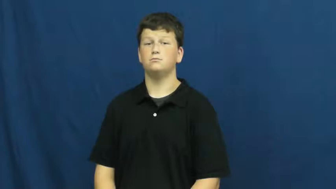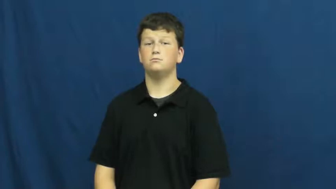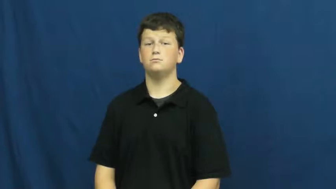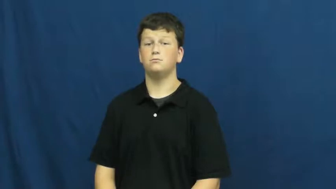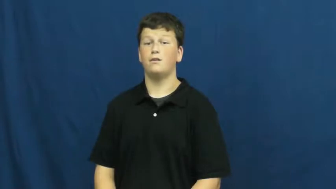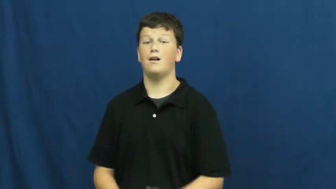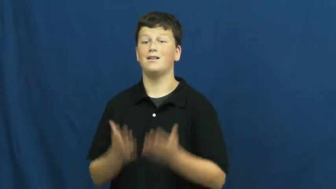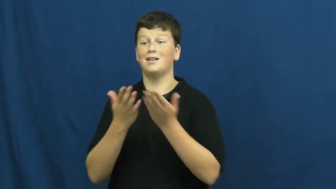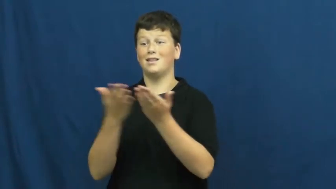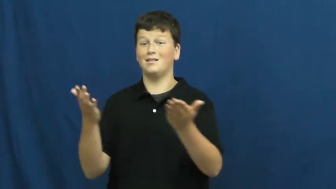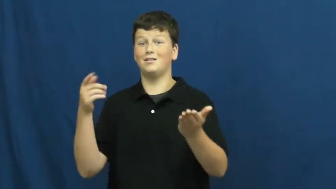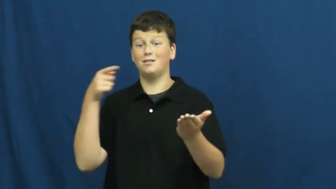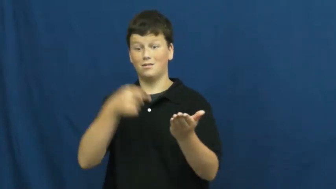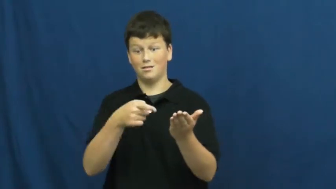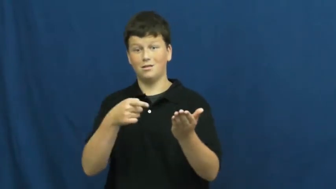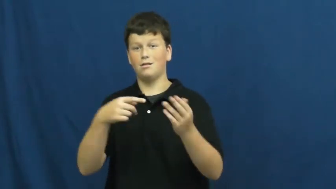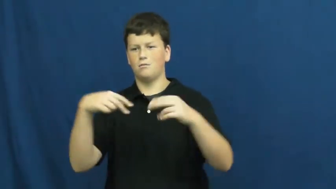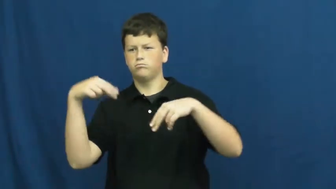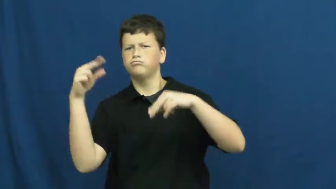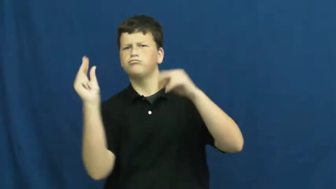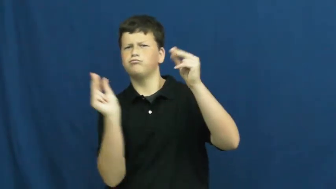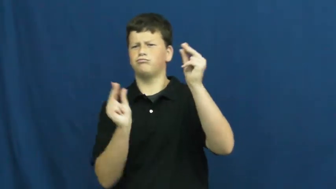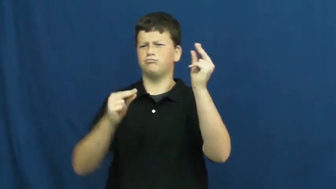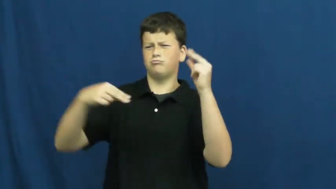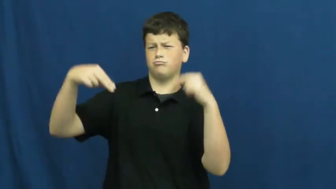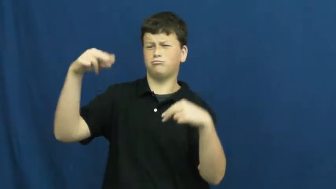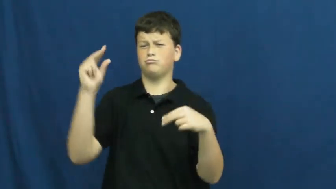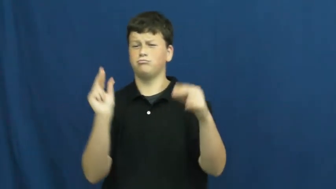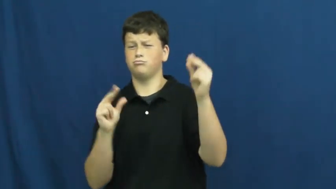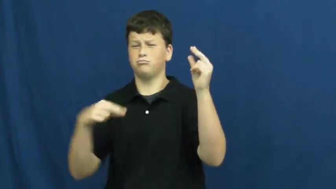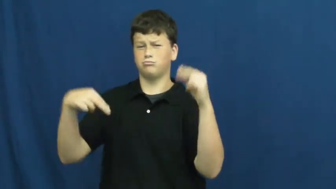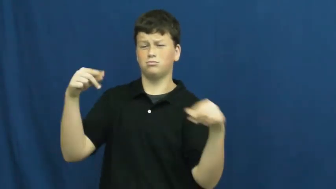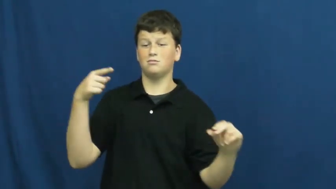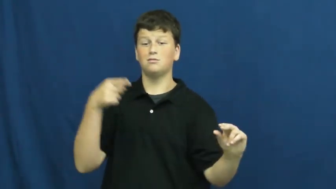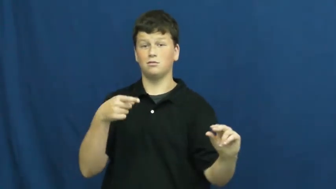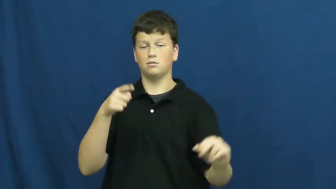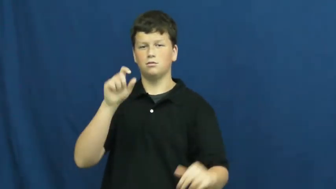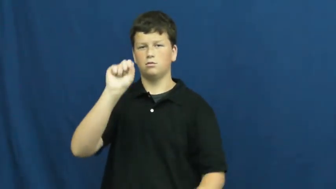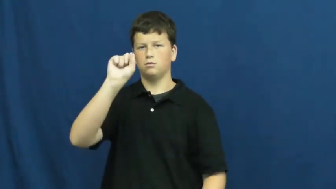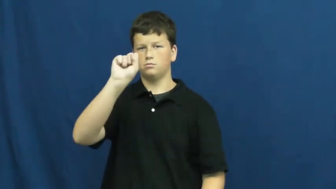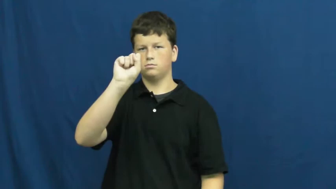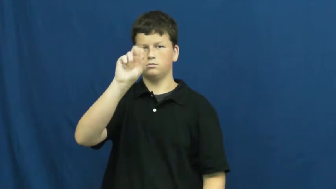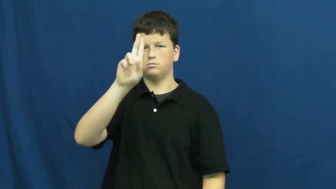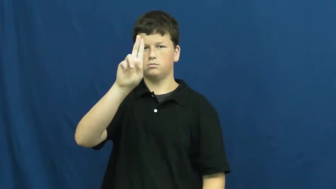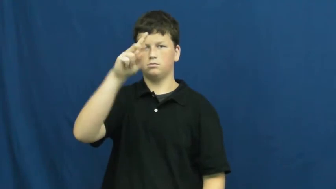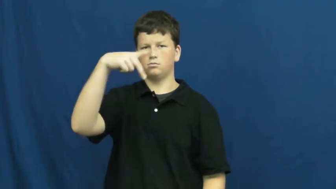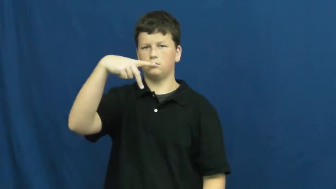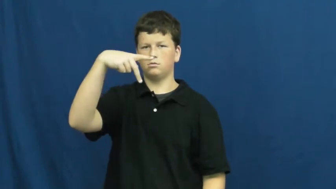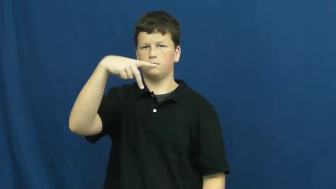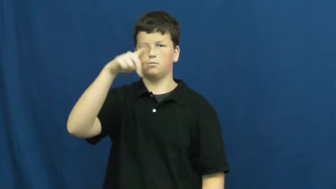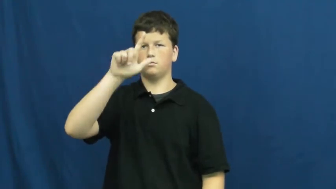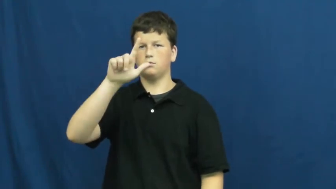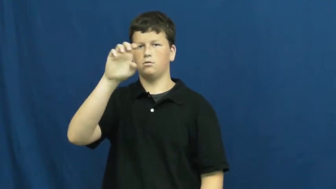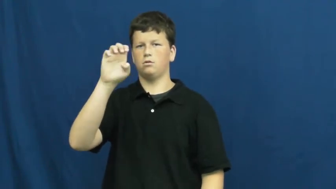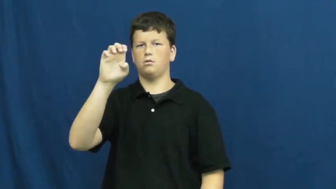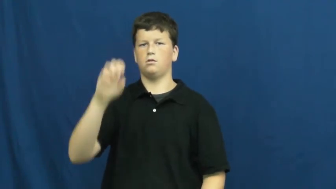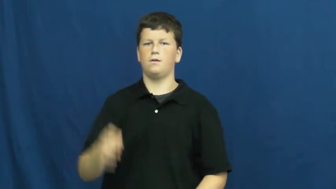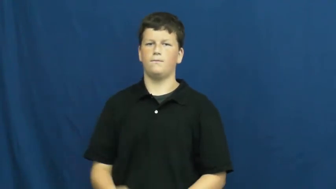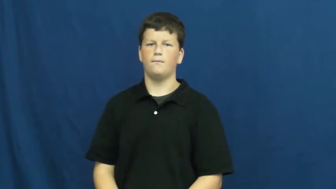supple